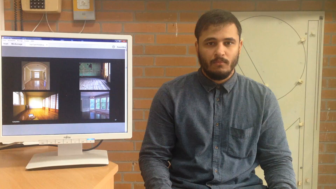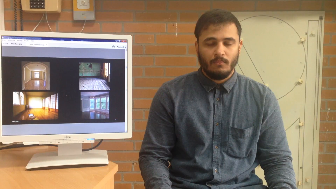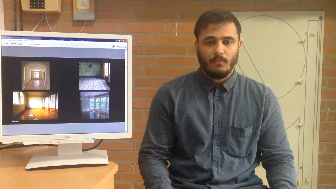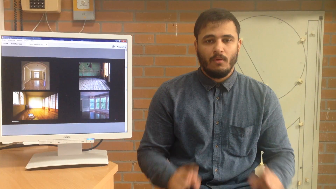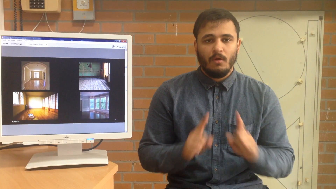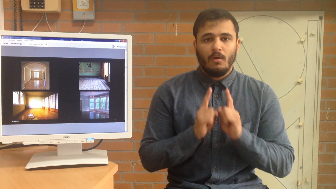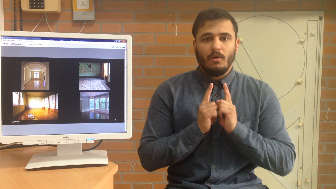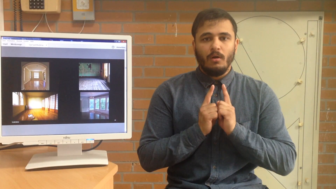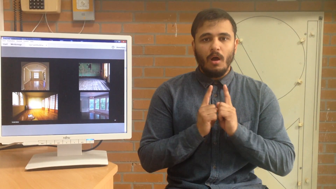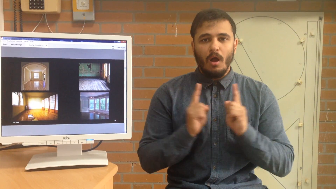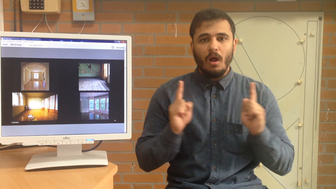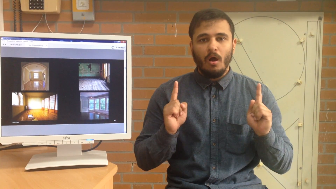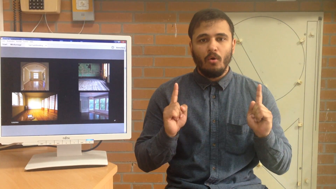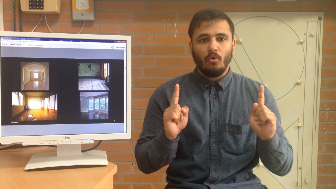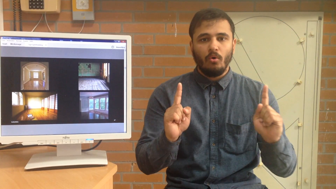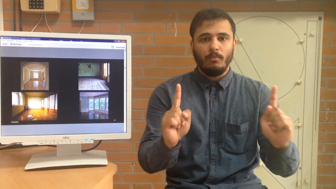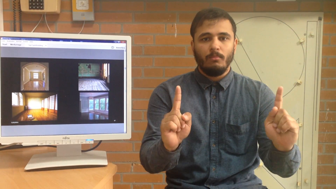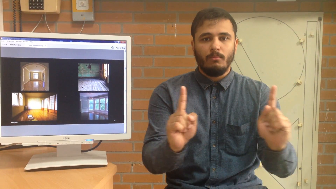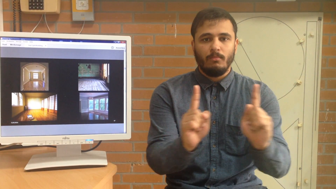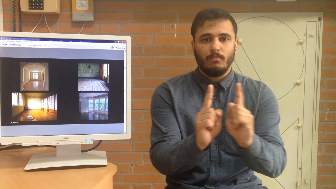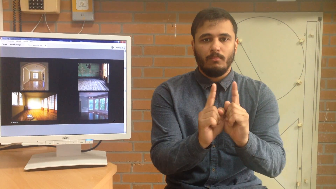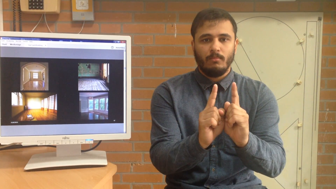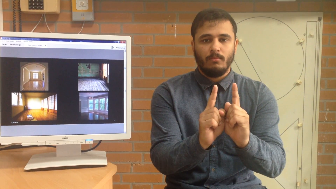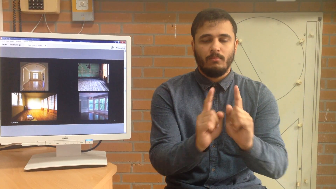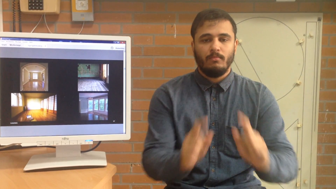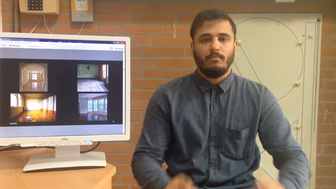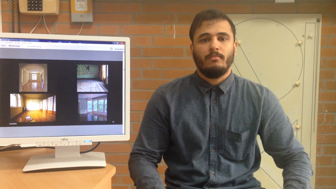room